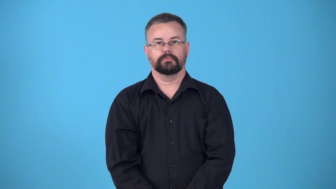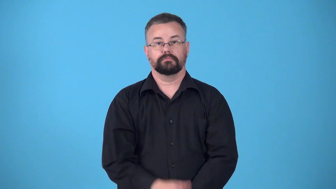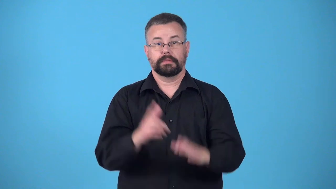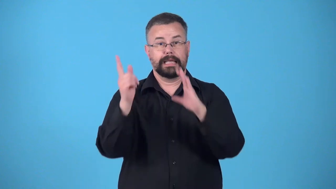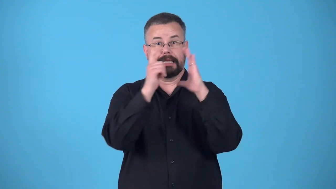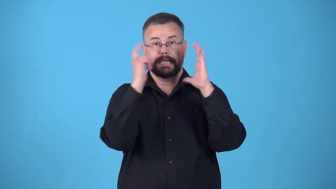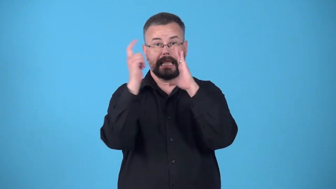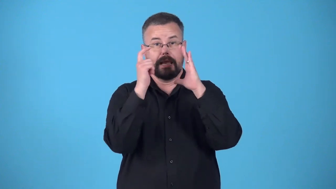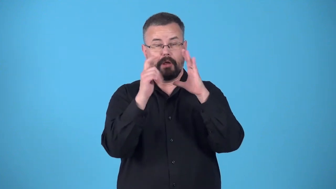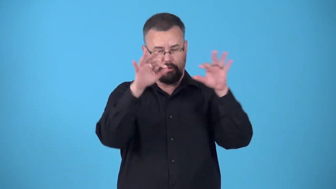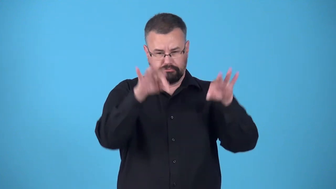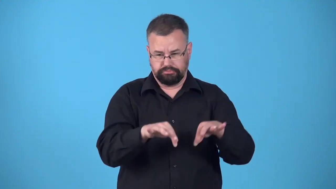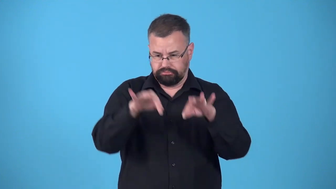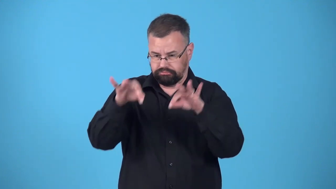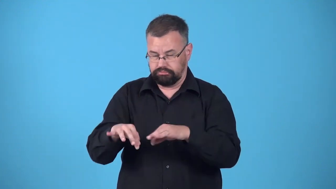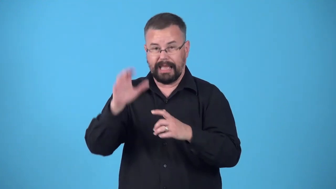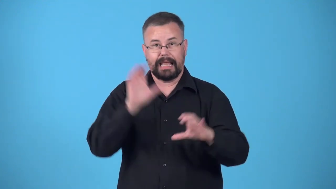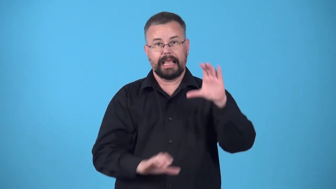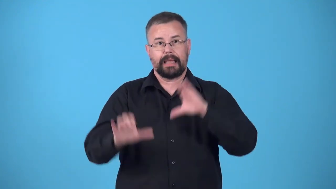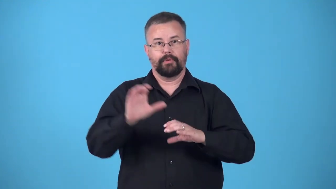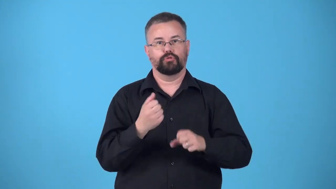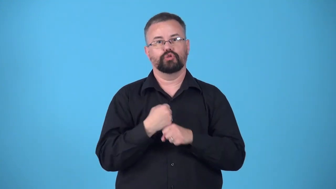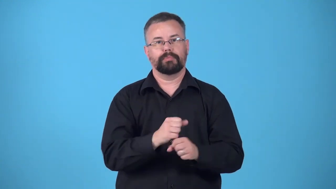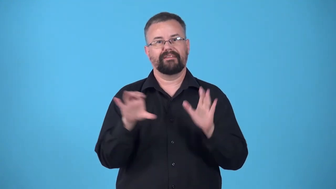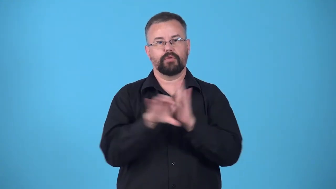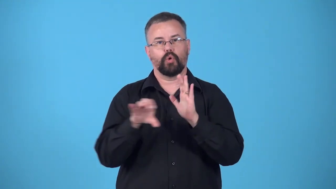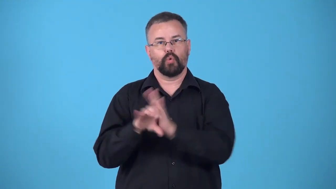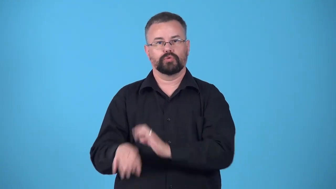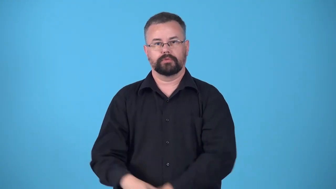develop